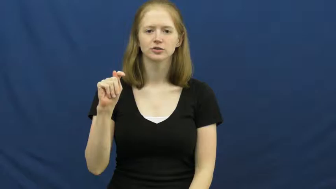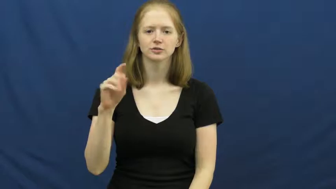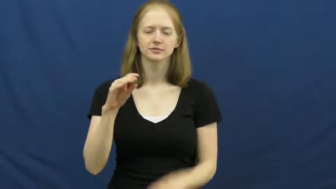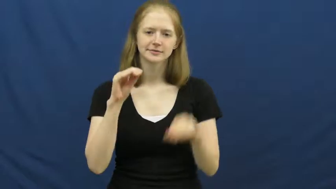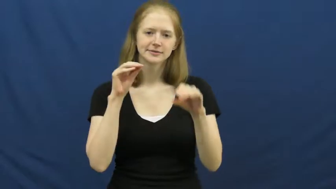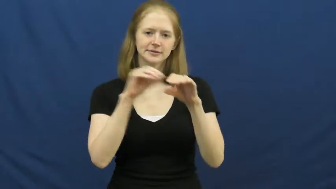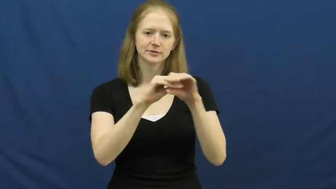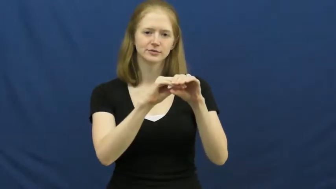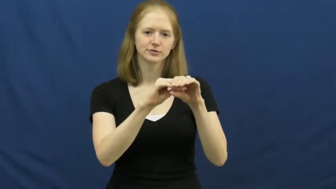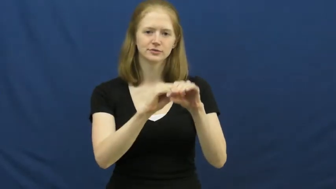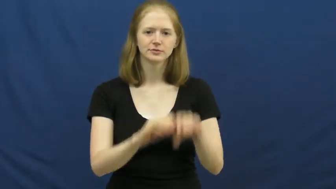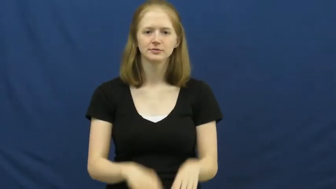insert,stick in,put in,slip